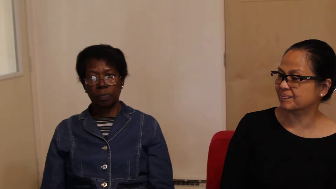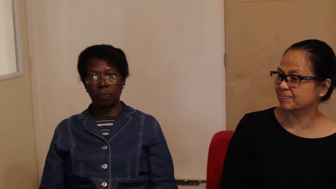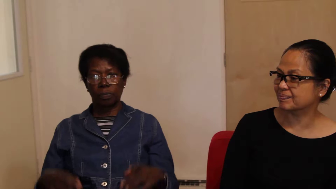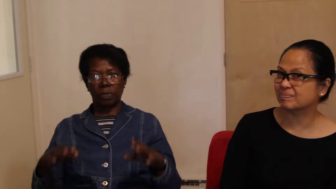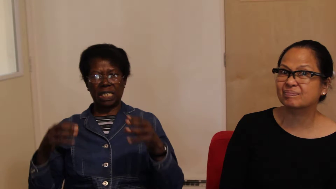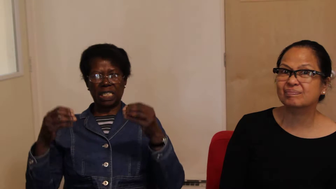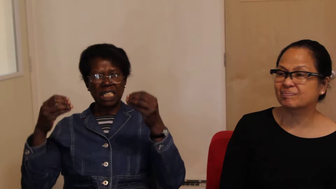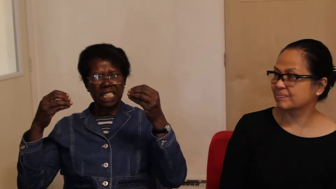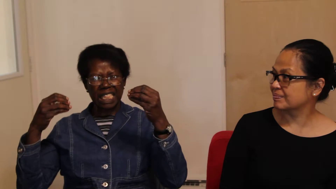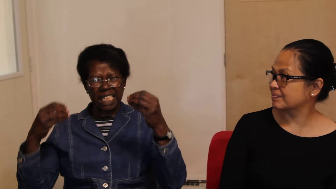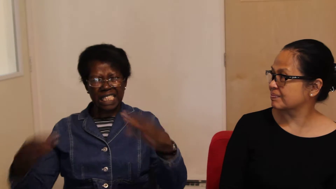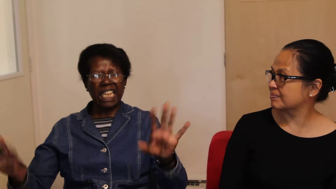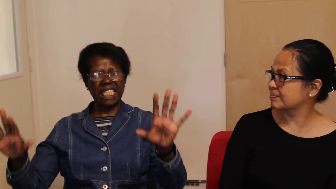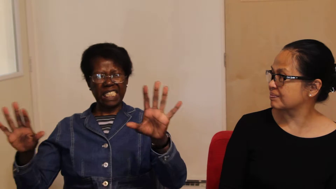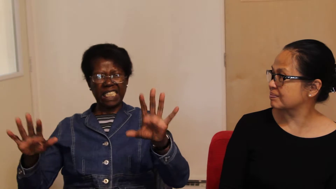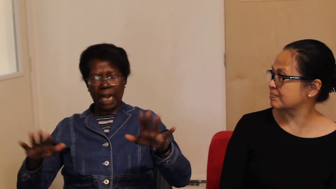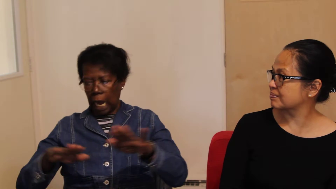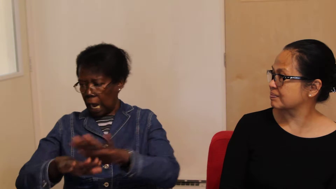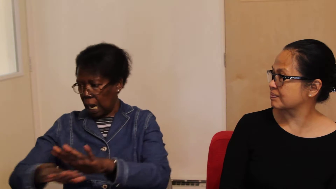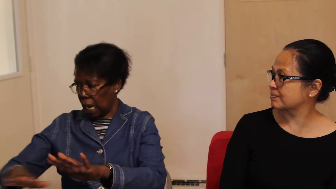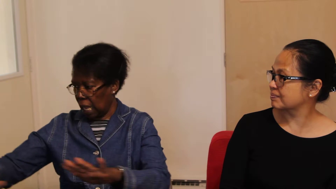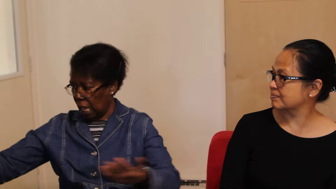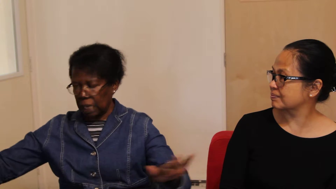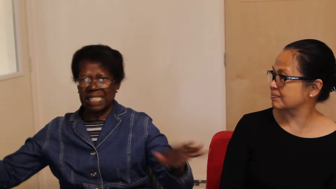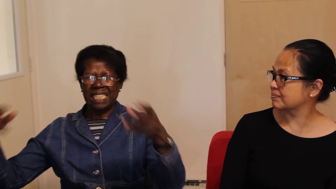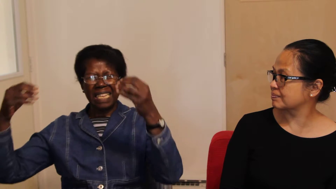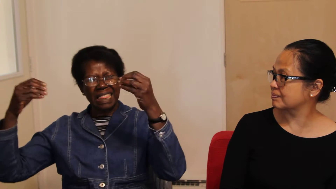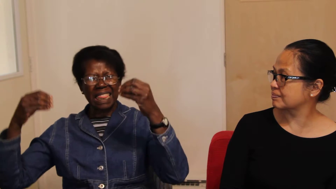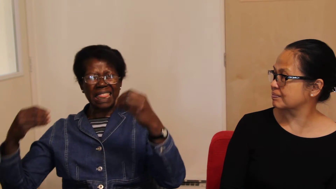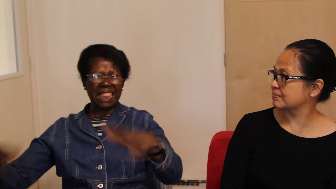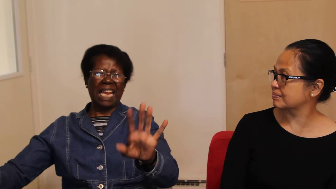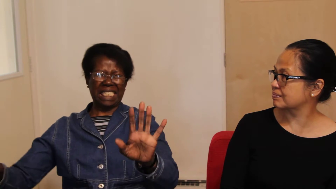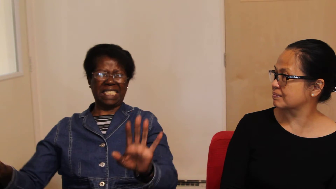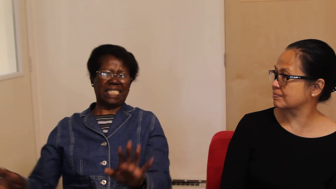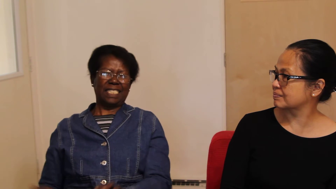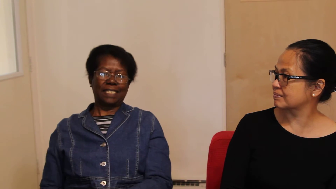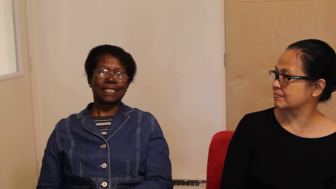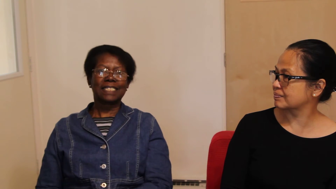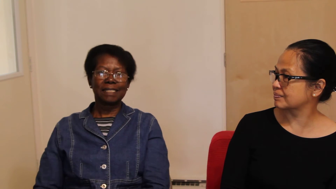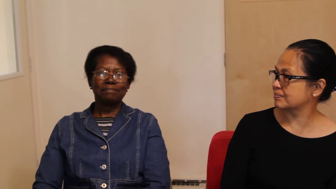metal